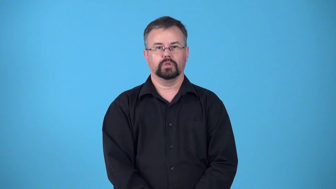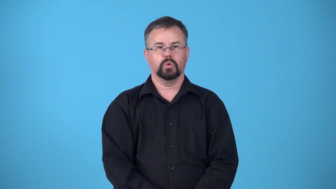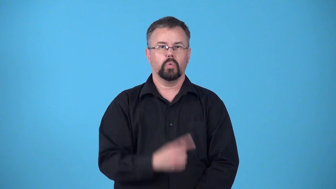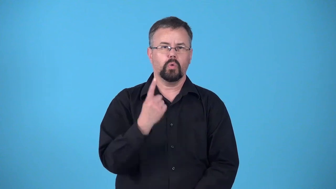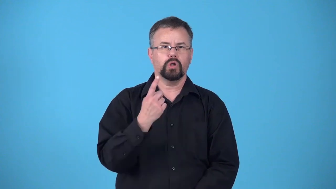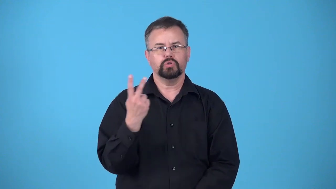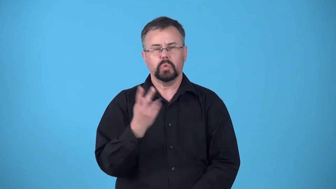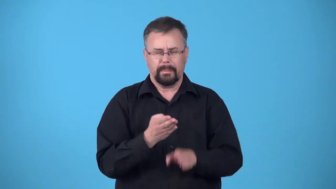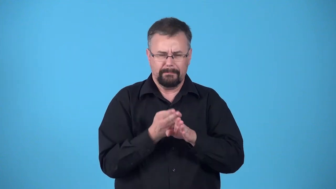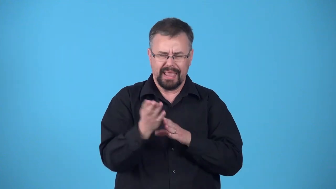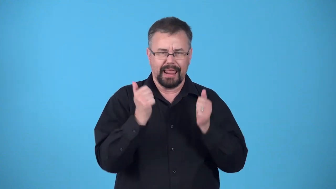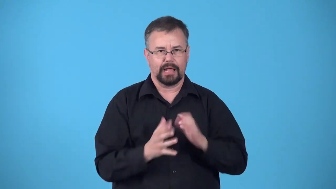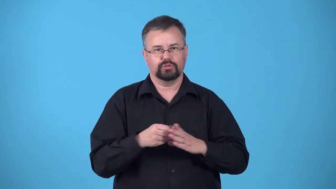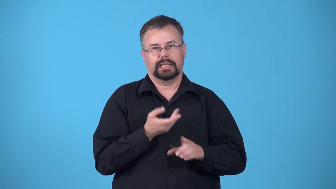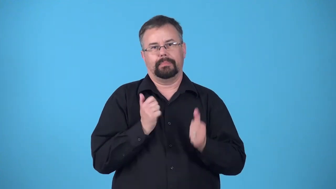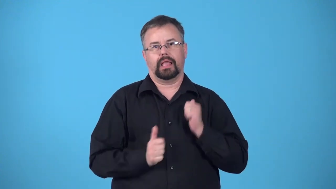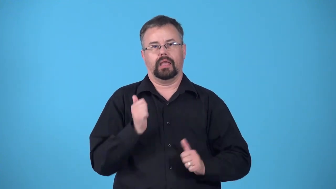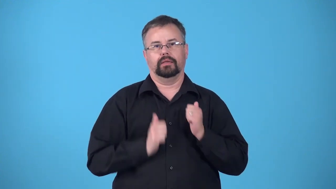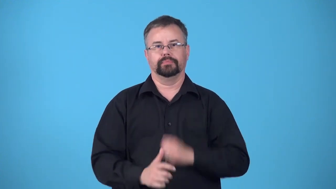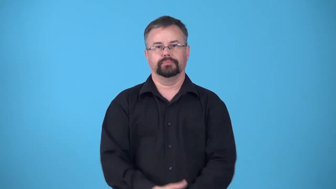co-star